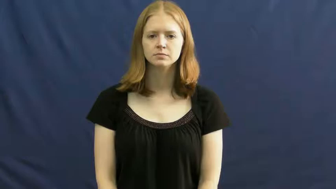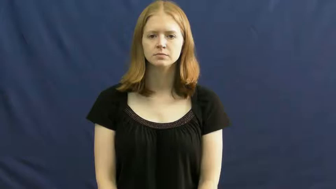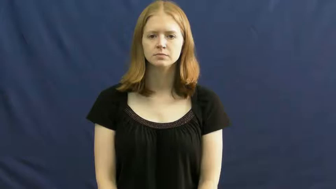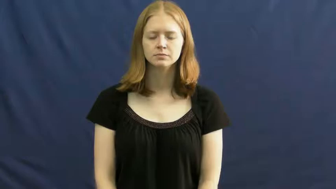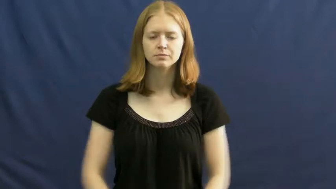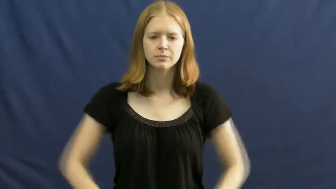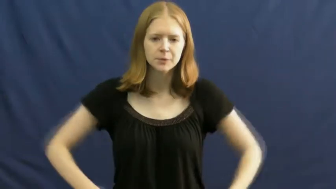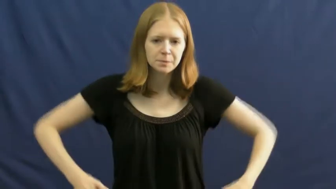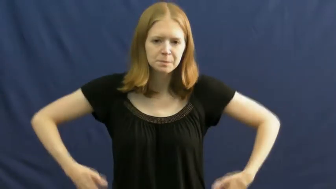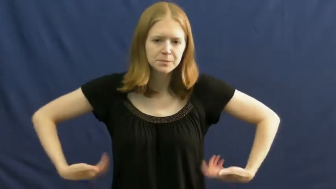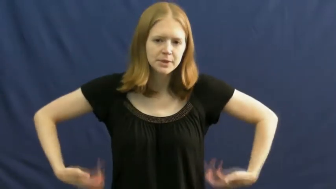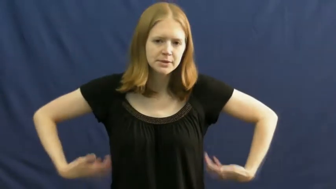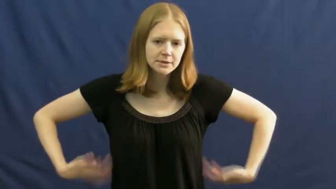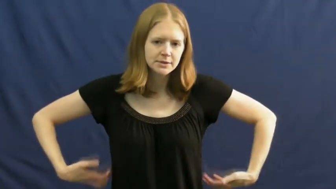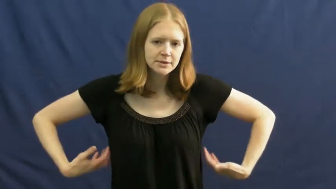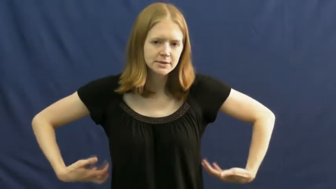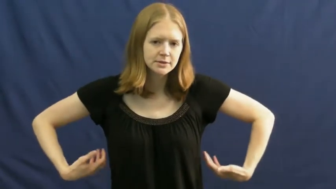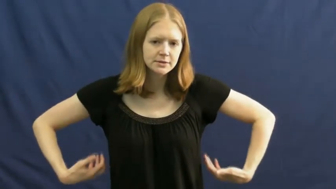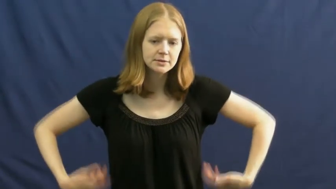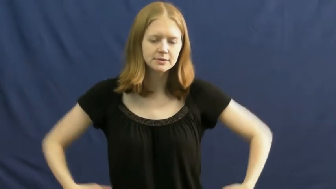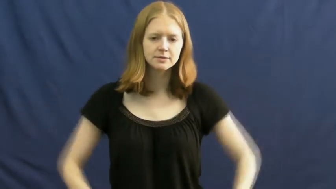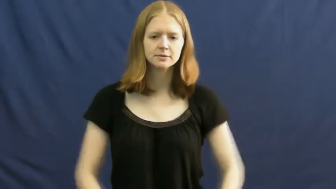gibbon,macacque,mandrill,baboon,rhesus,capuchin